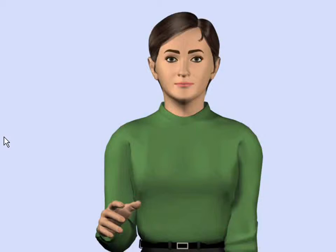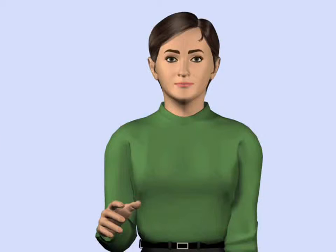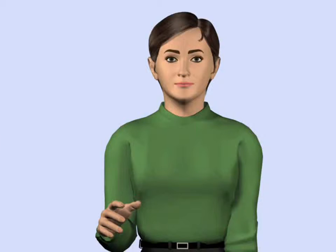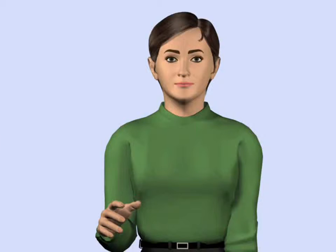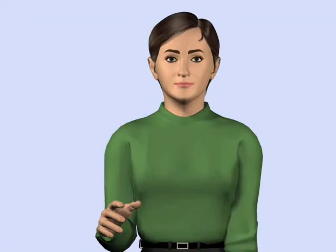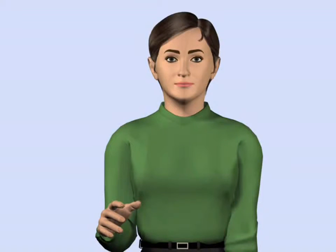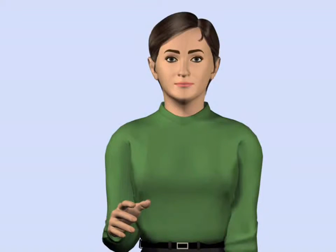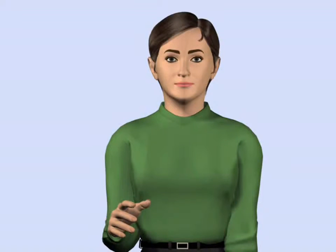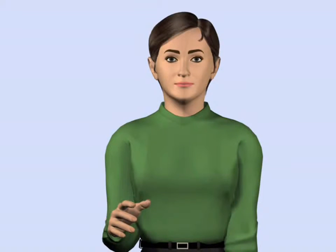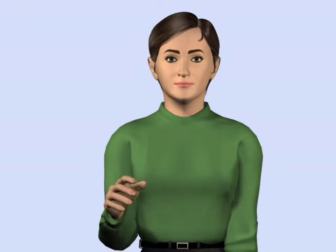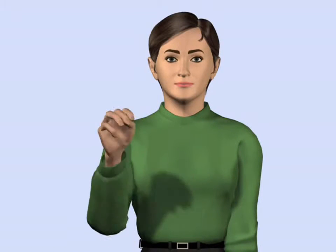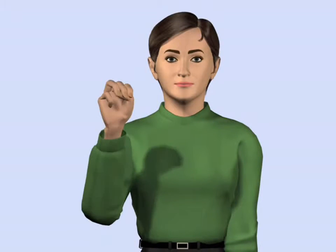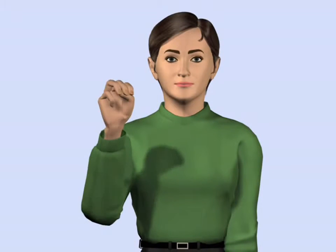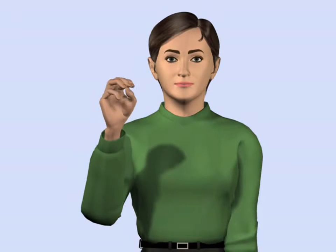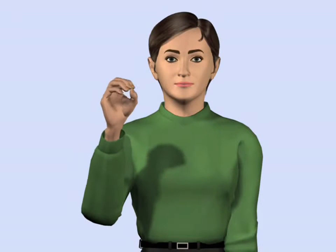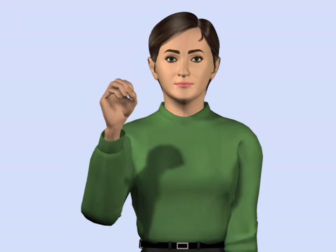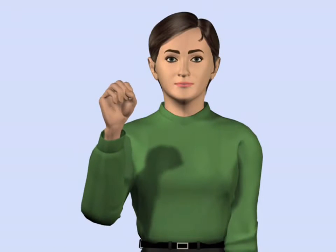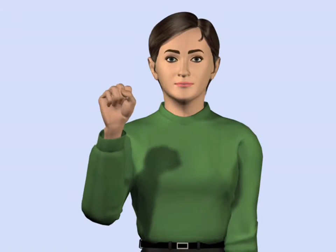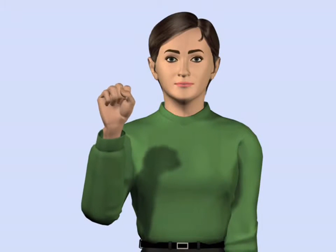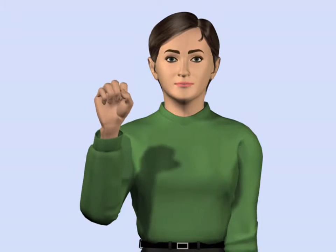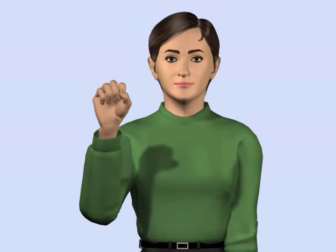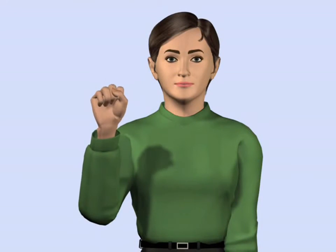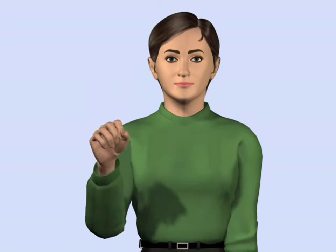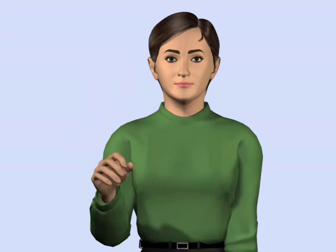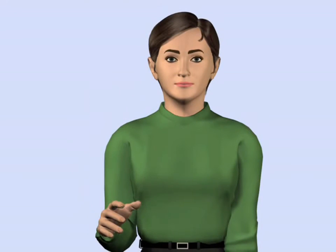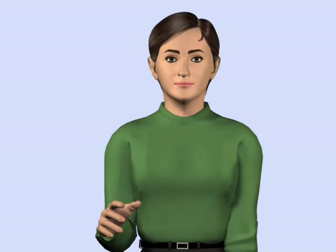moss